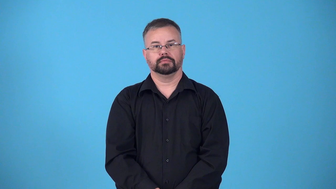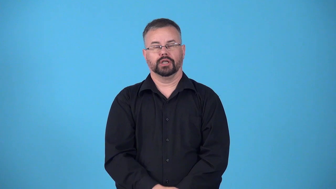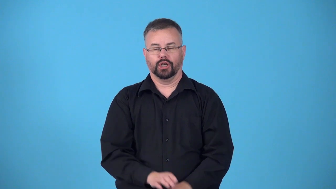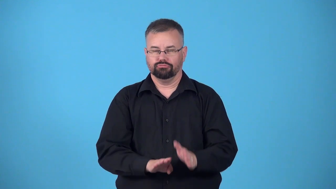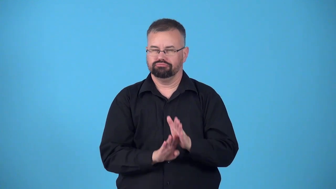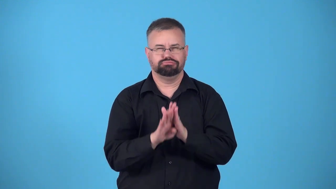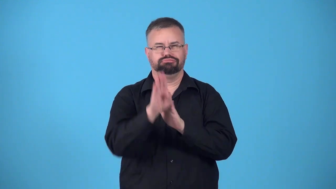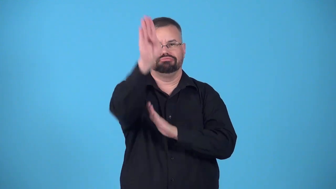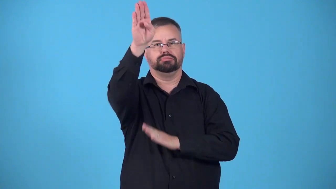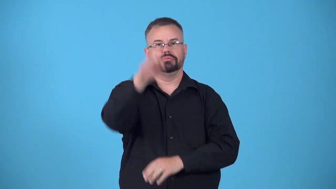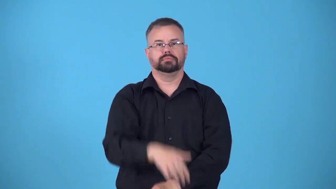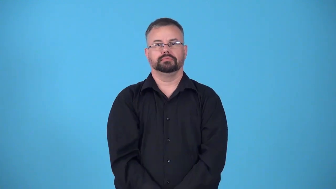rocket,explode,take off, runaway, soar, shoot up, vault, surge